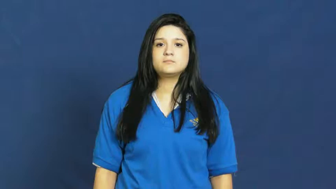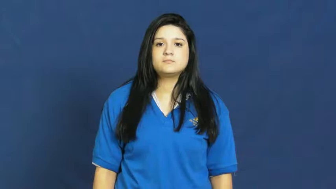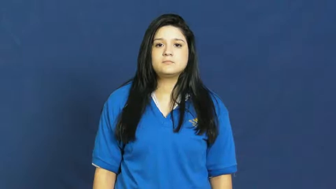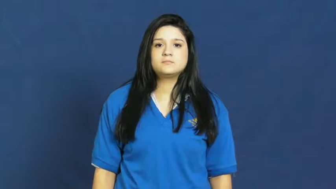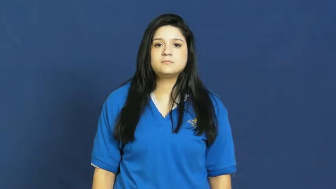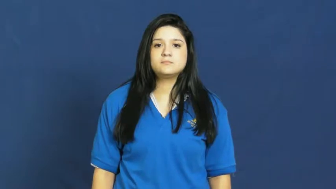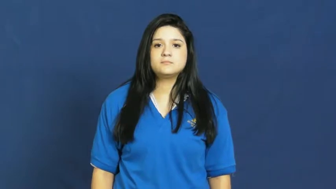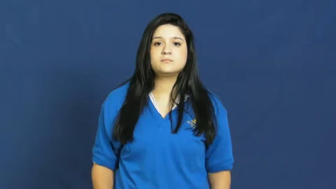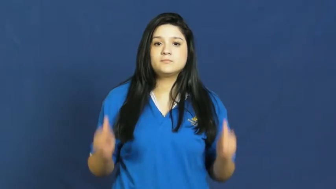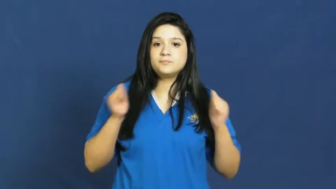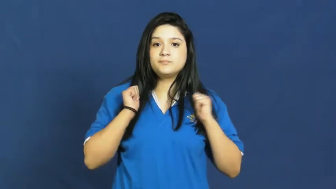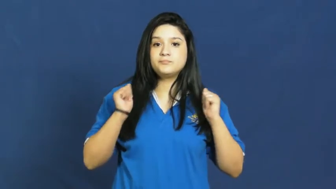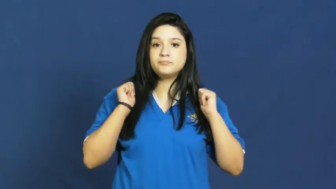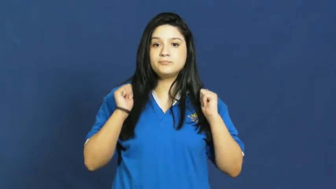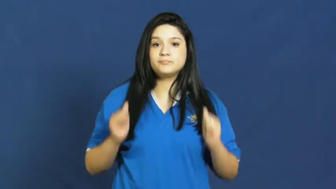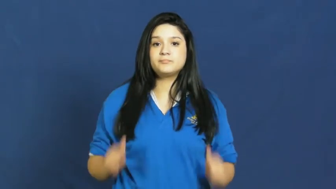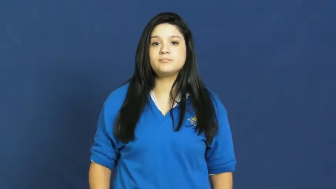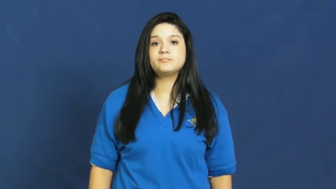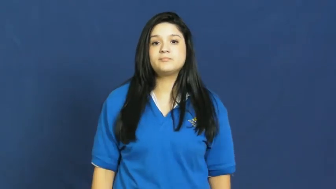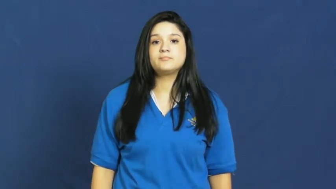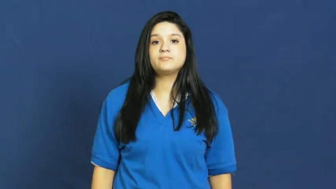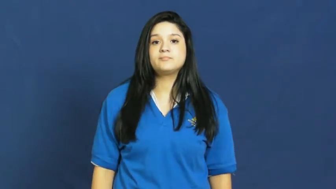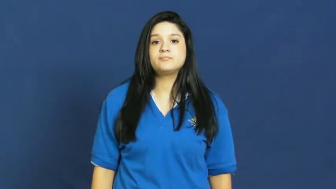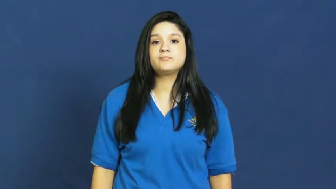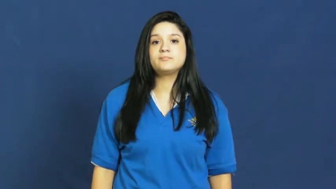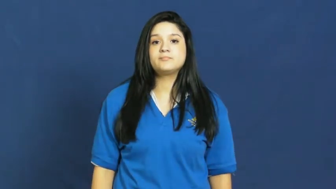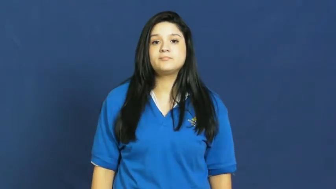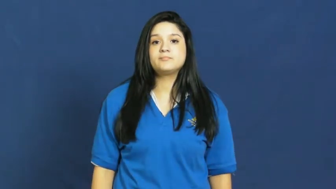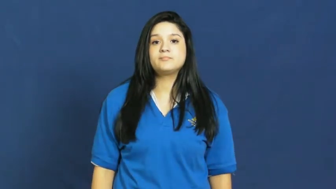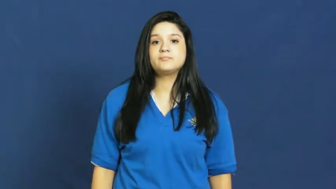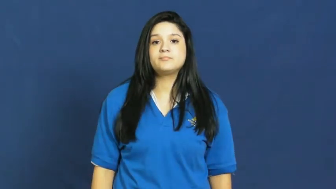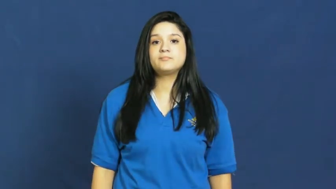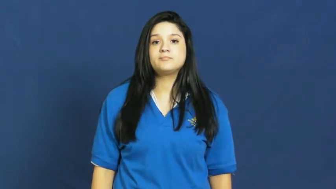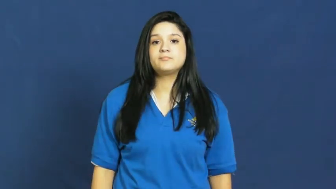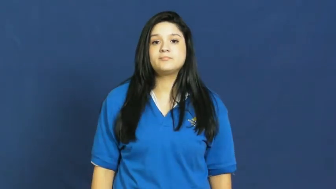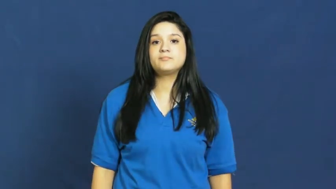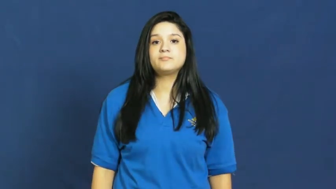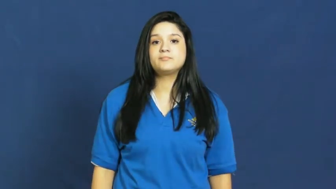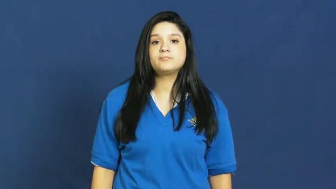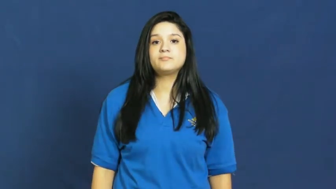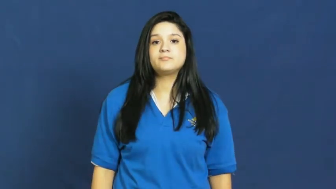backpack,knapsack